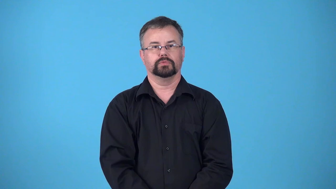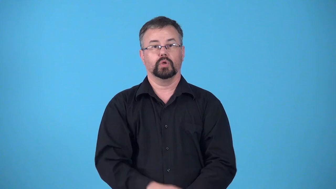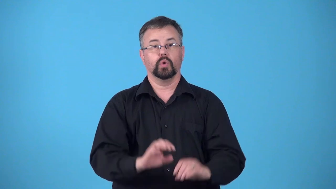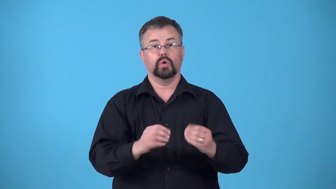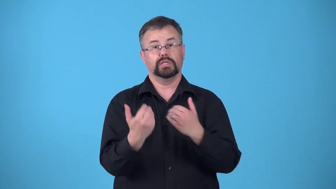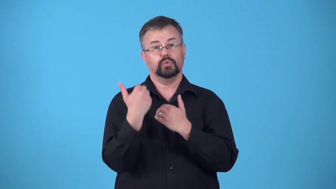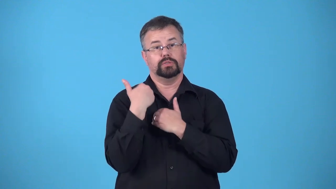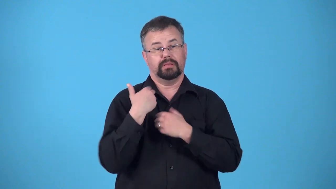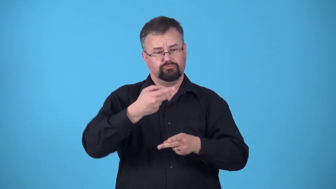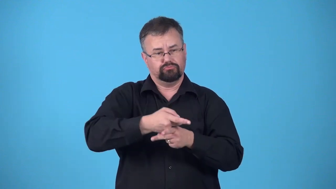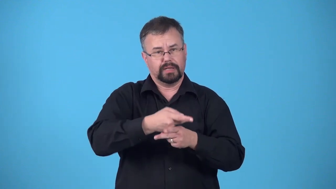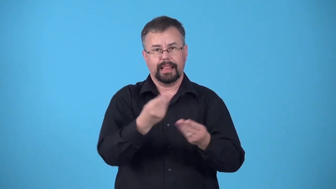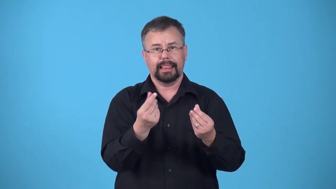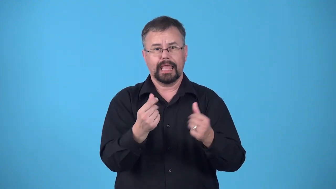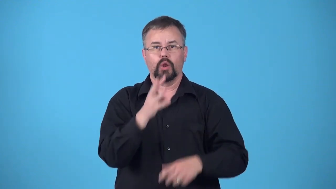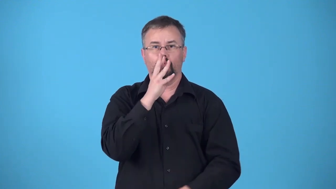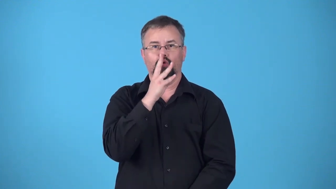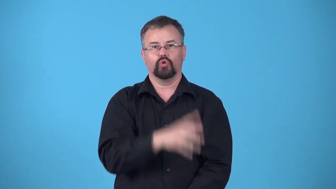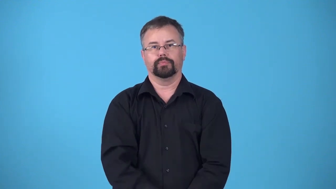conservancy